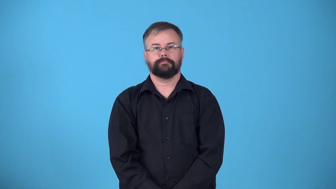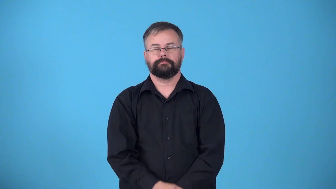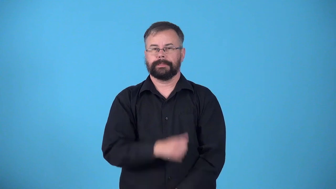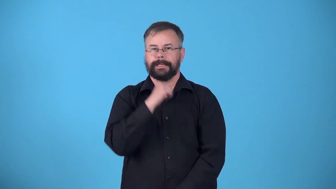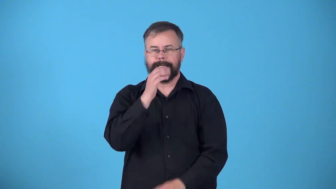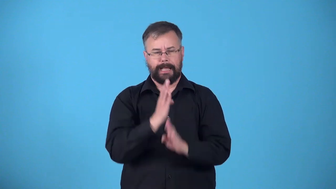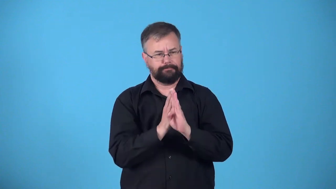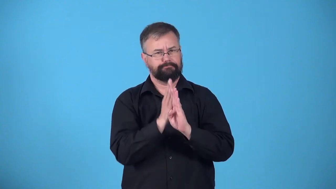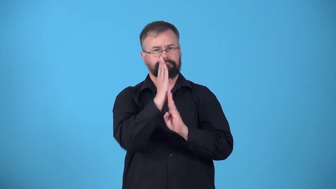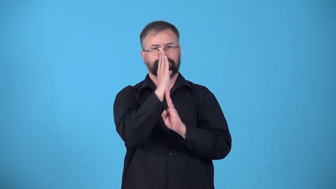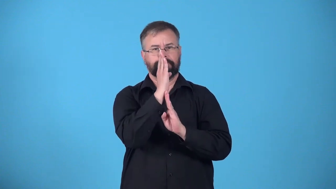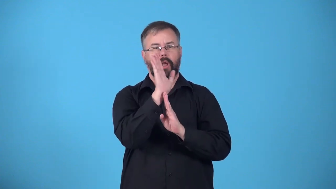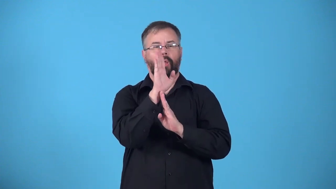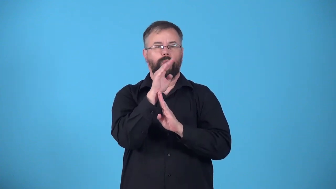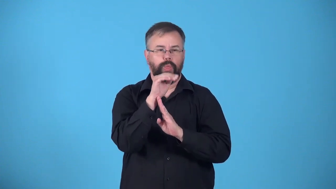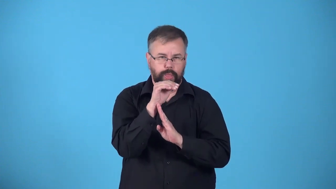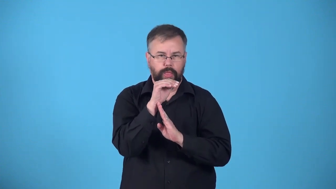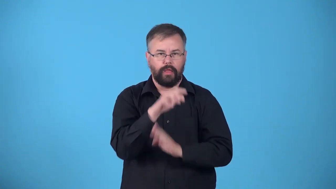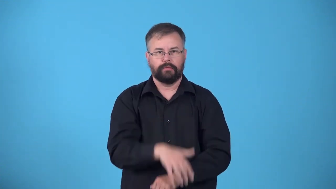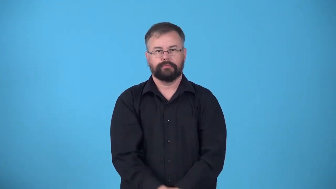hang down